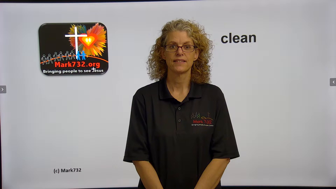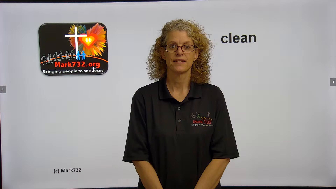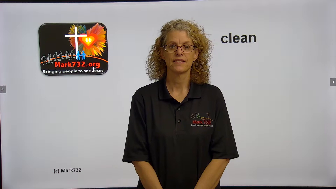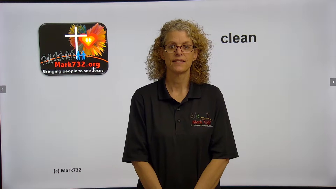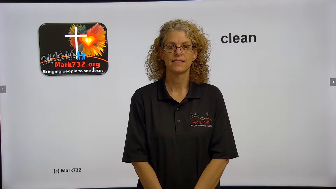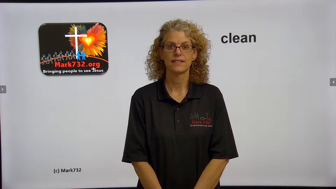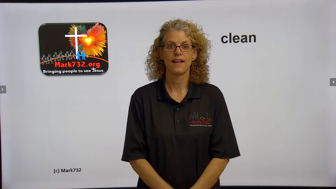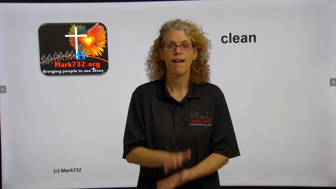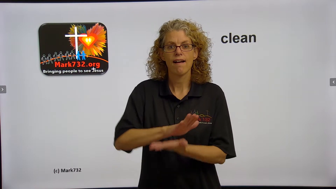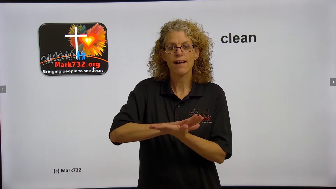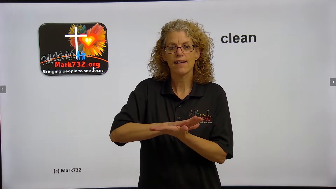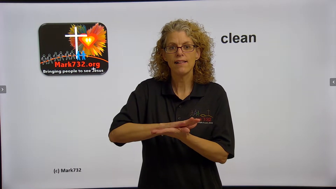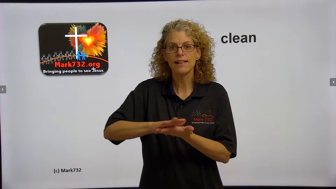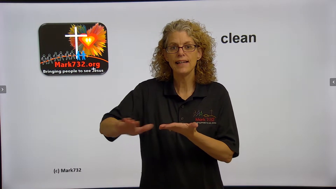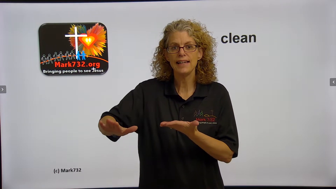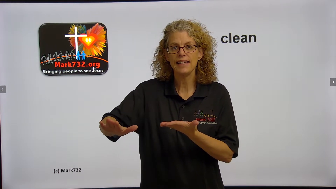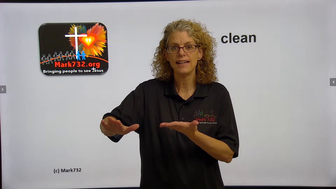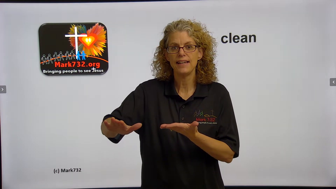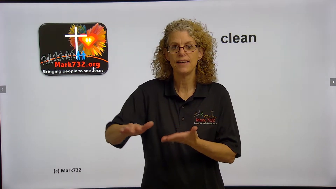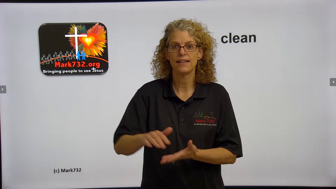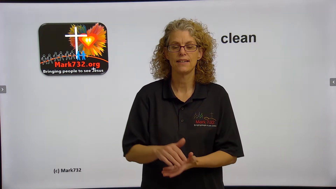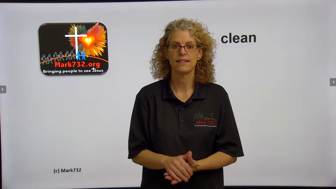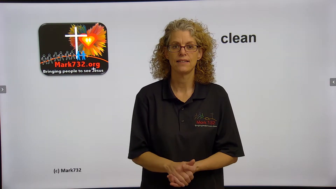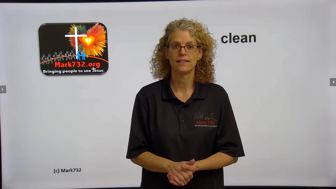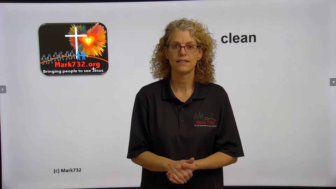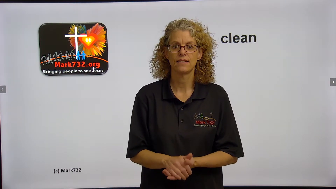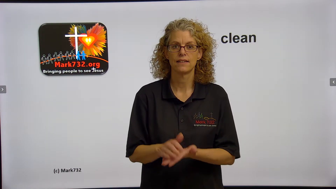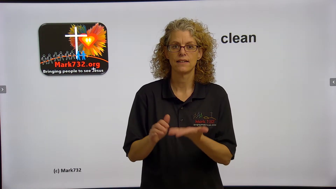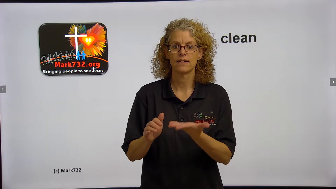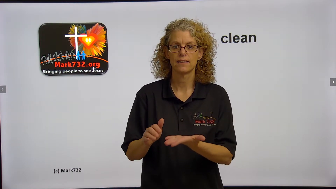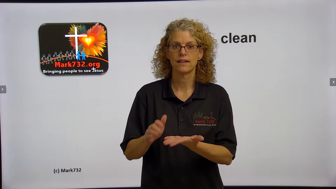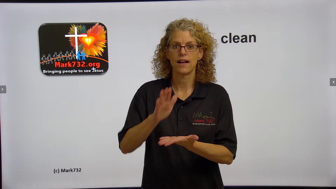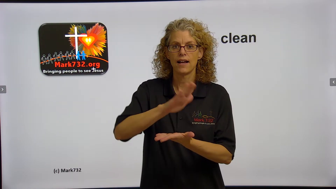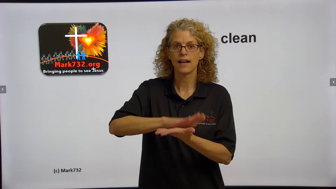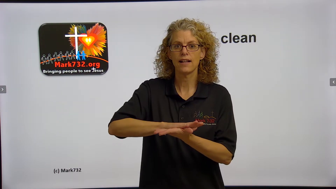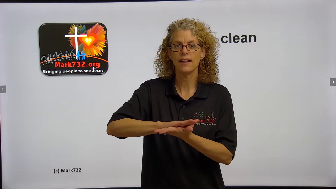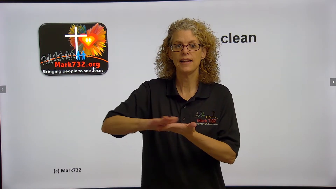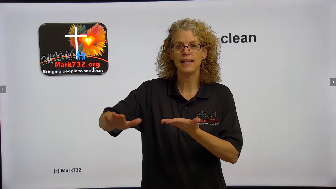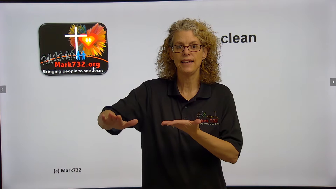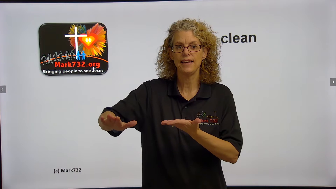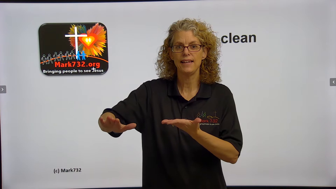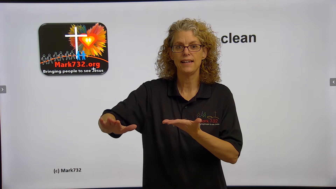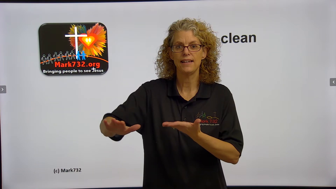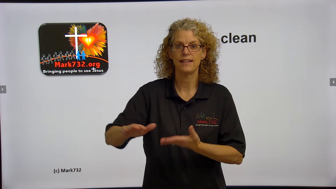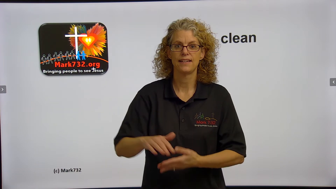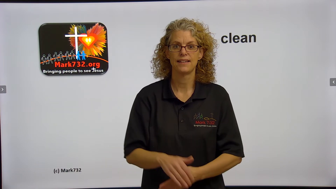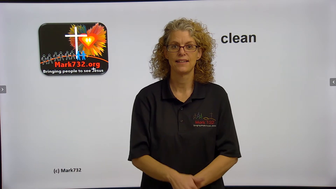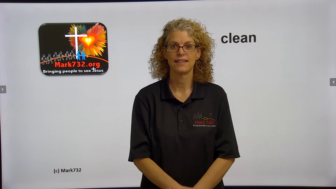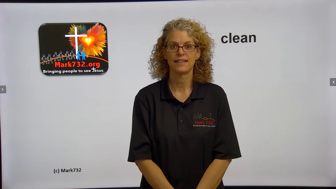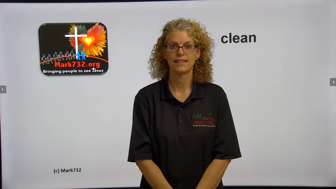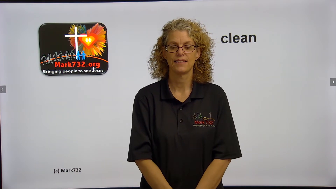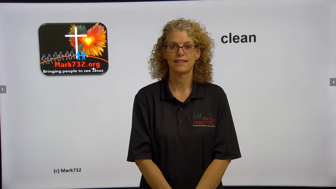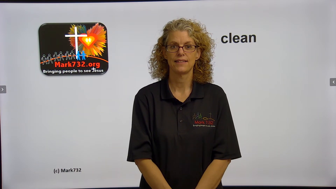clean